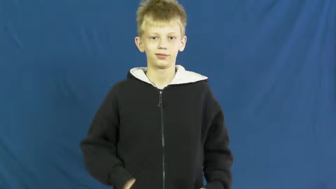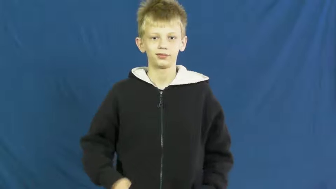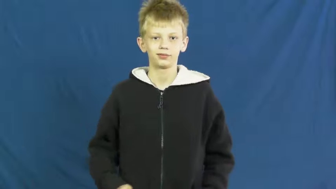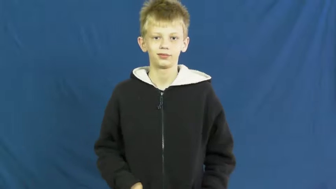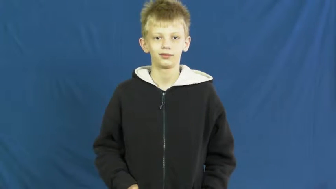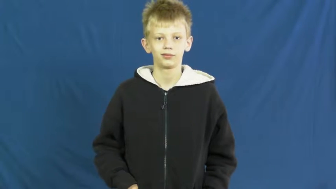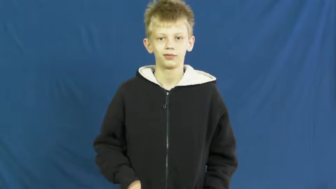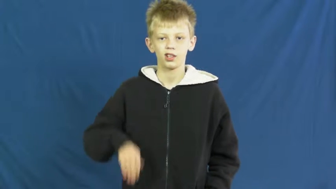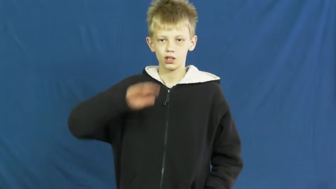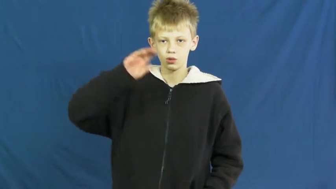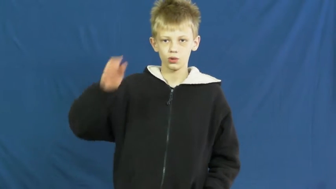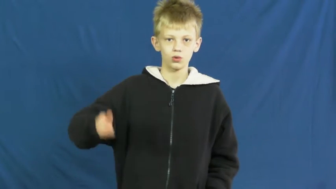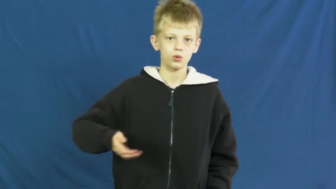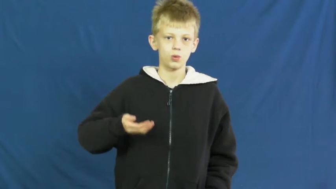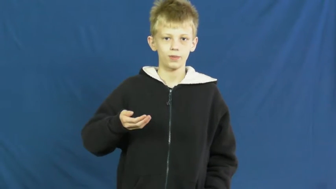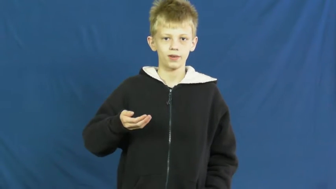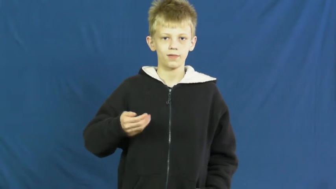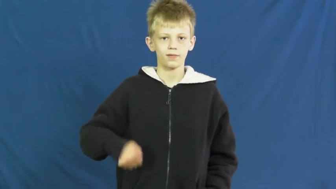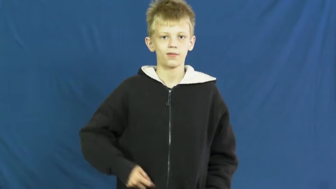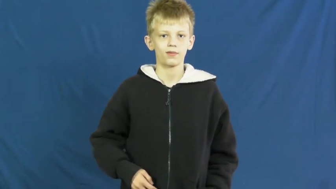scoop,dip